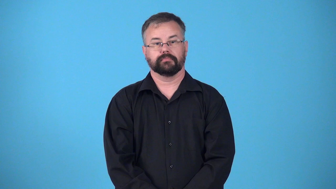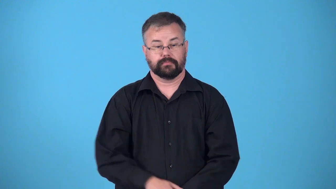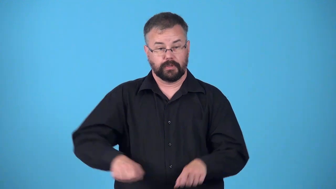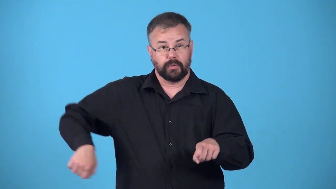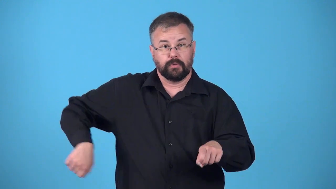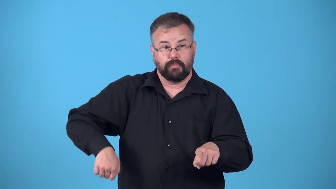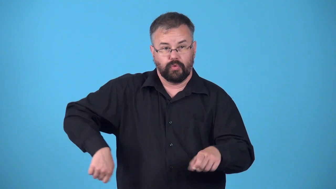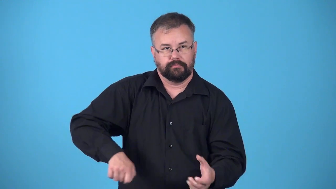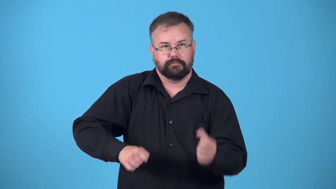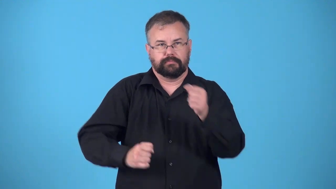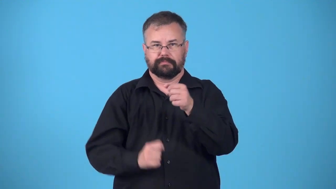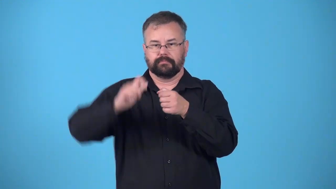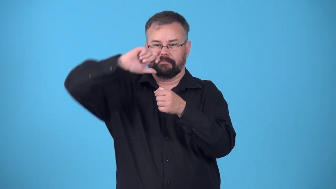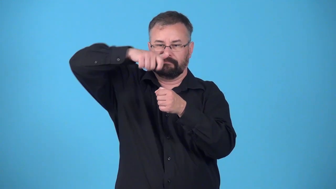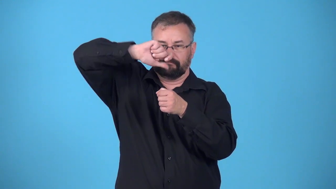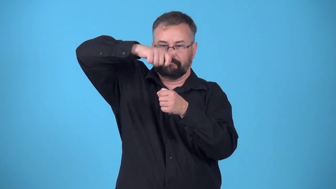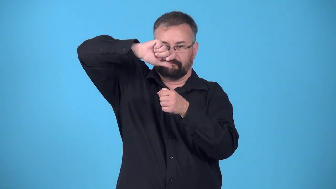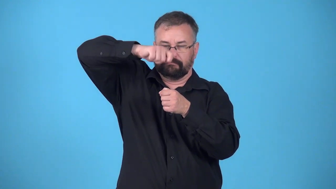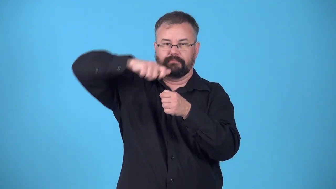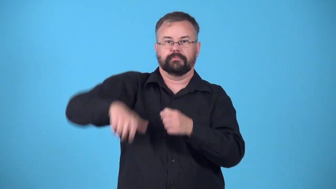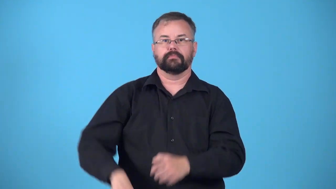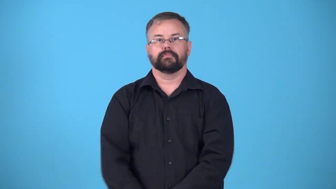chalk up